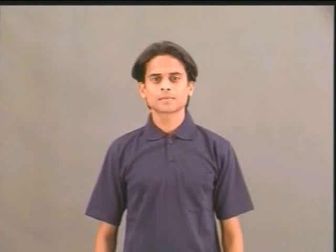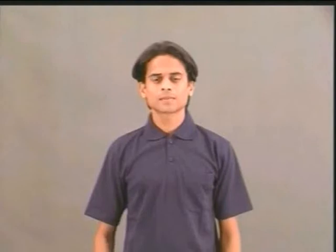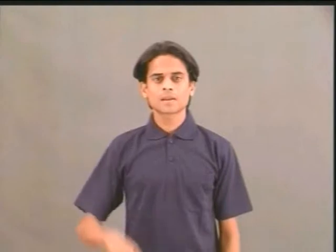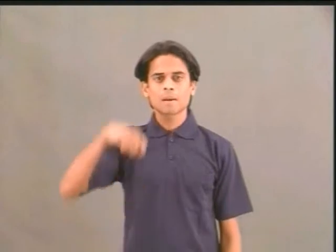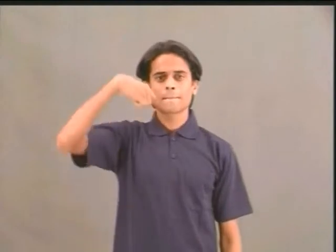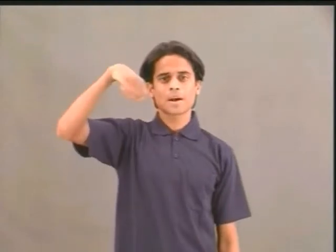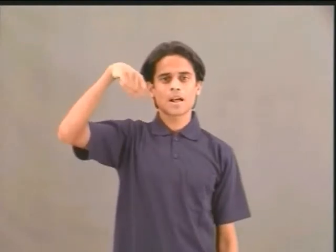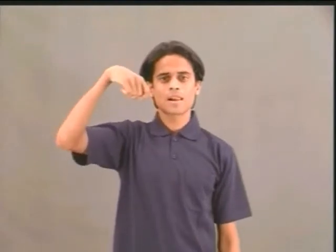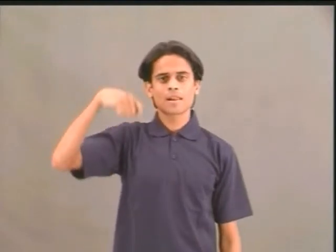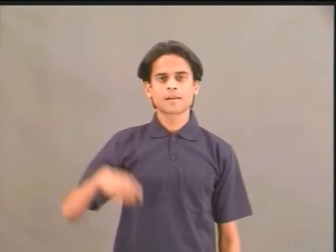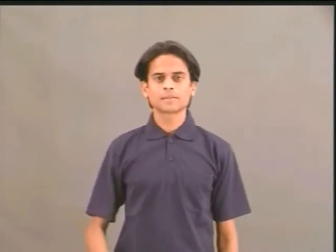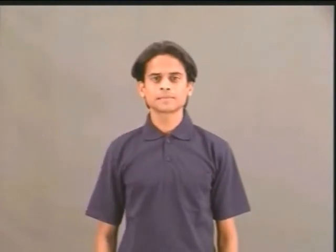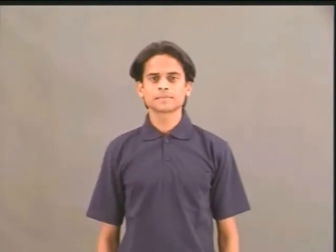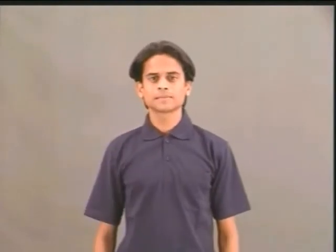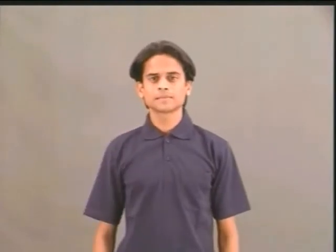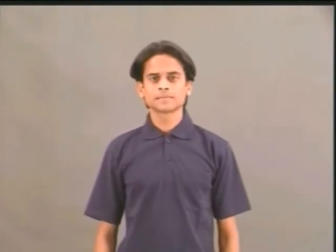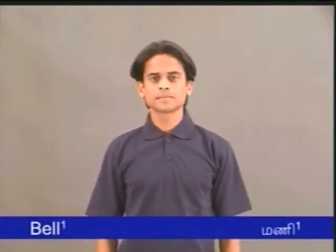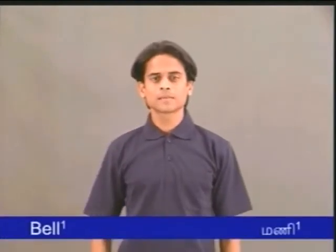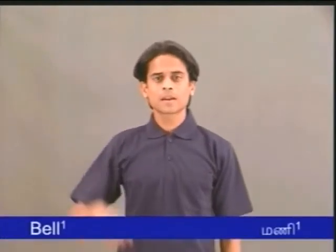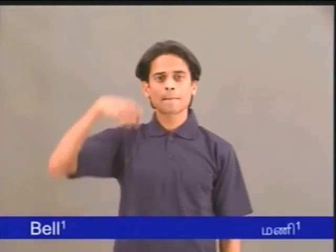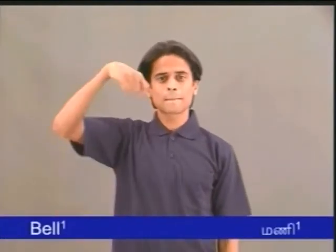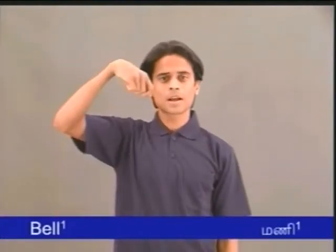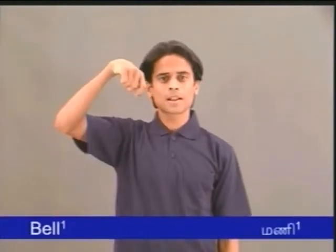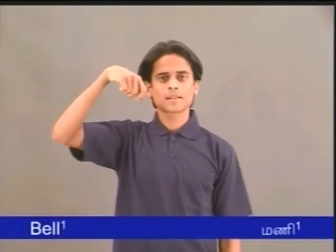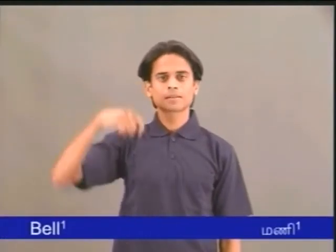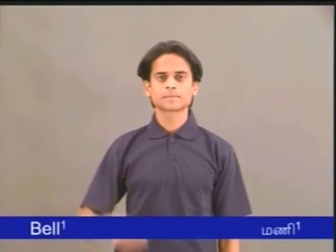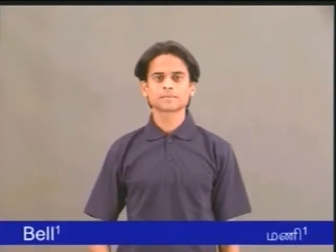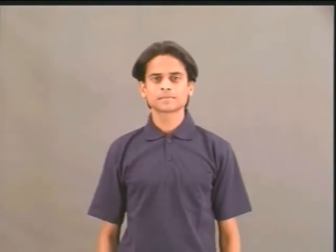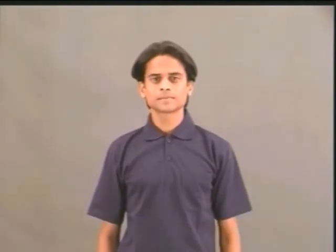bell